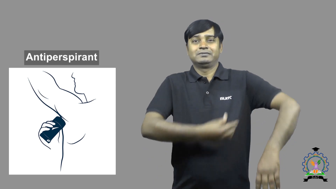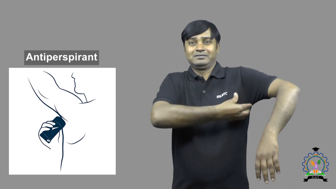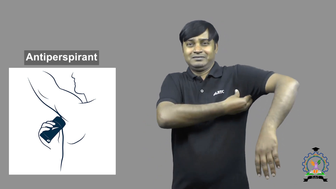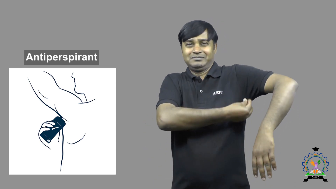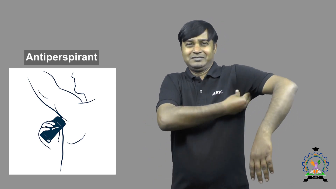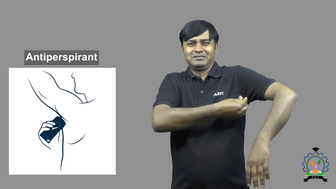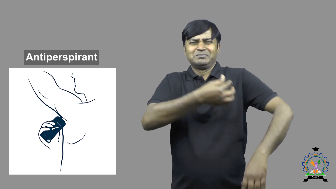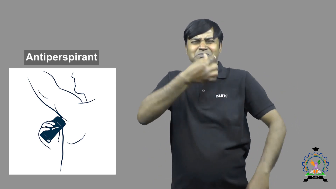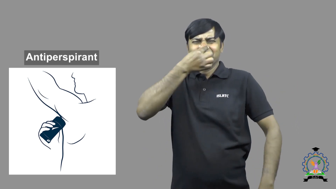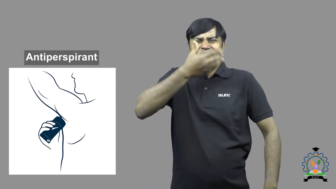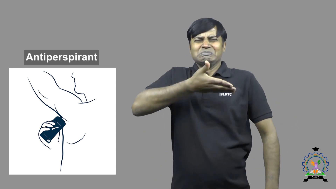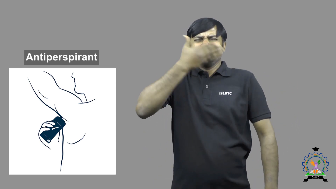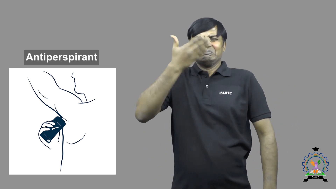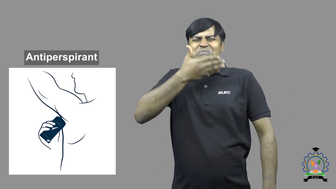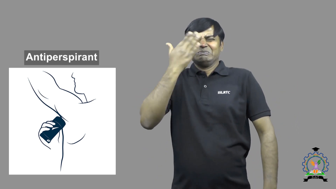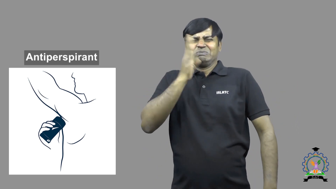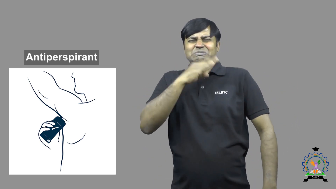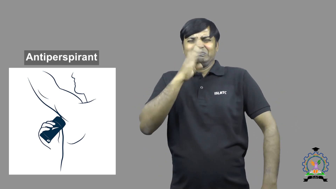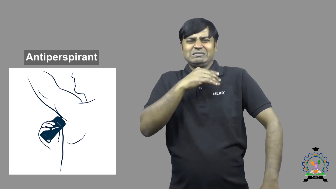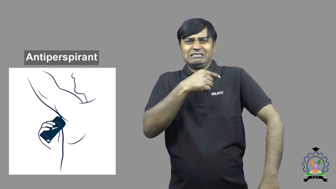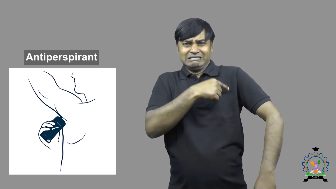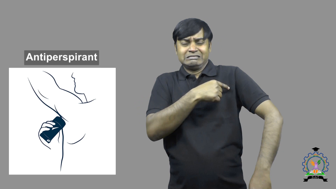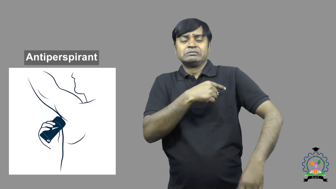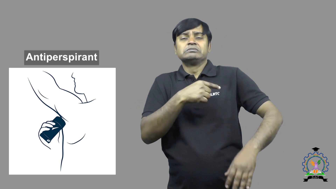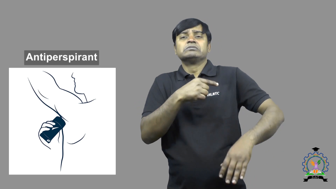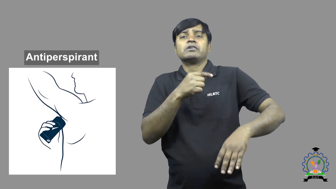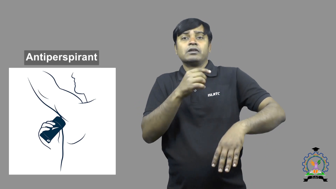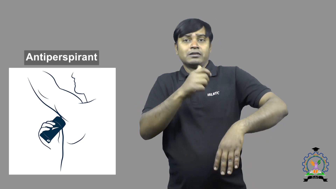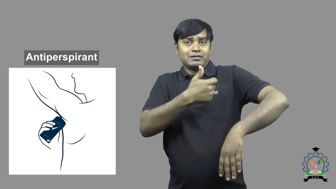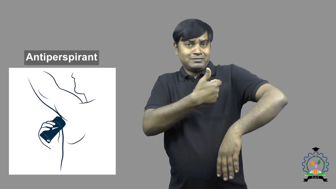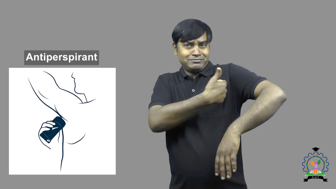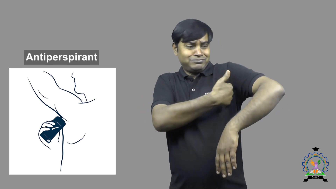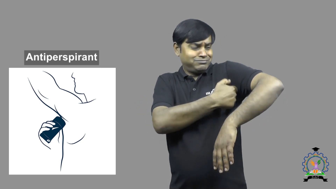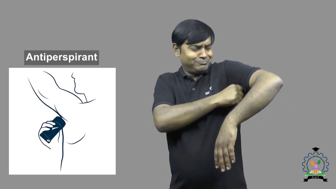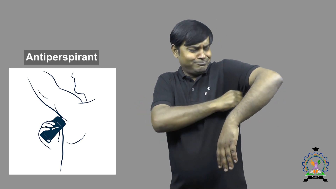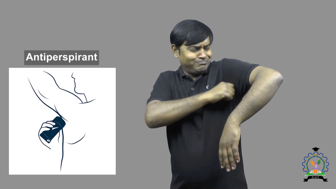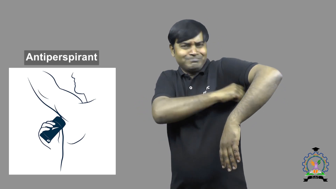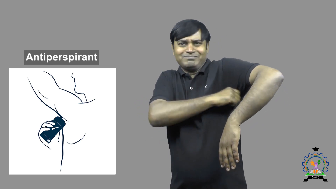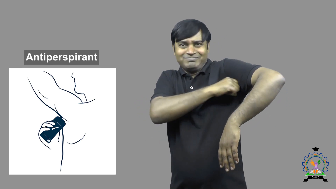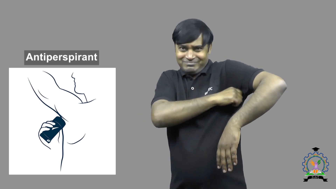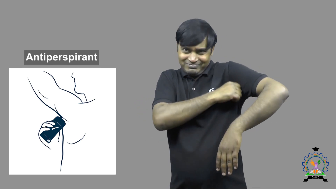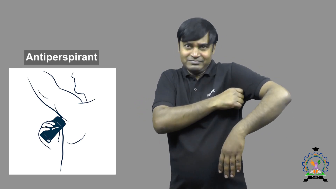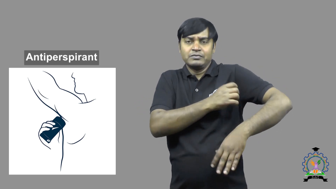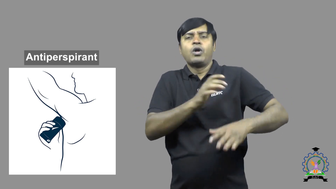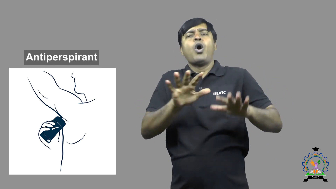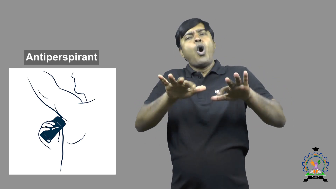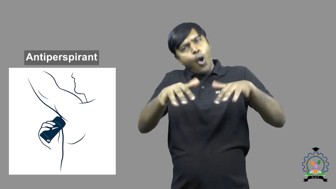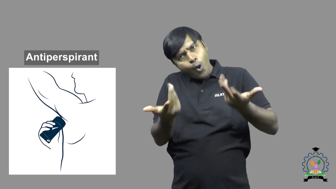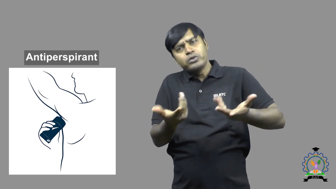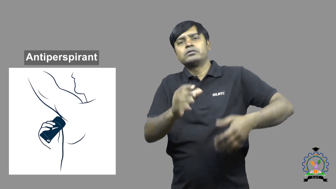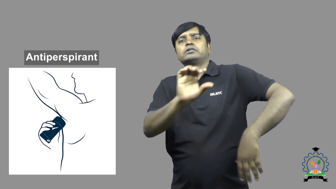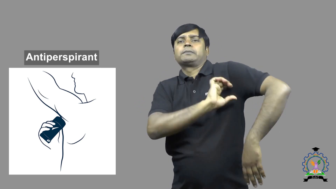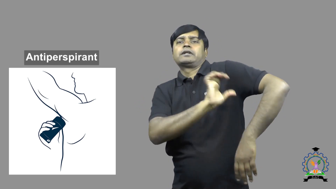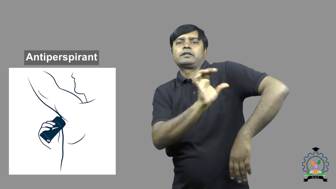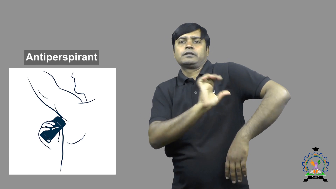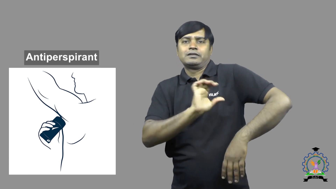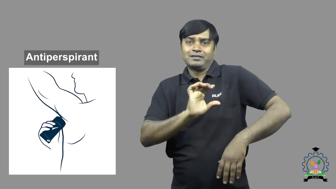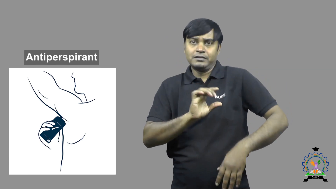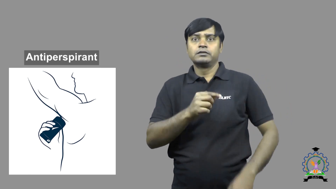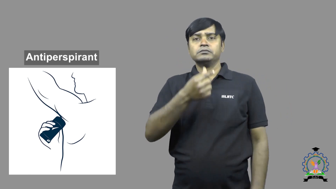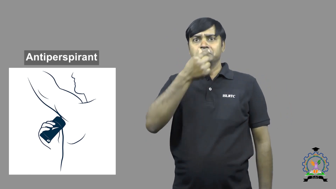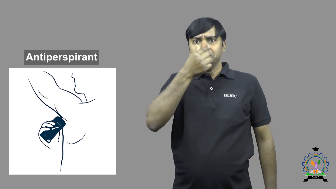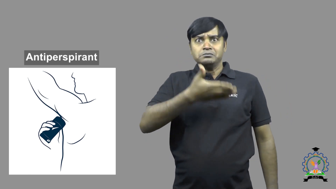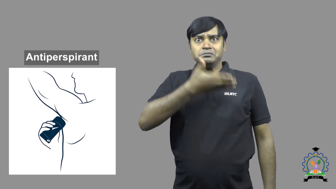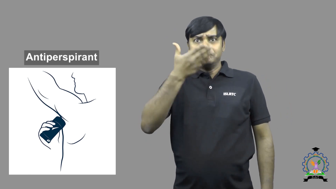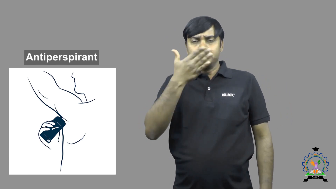Antiperspirant